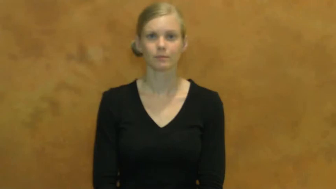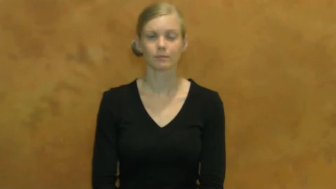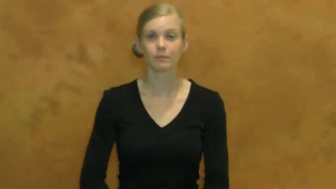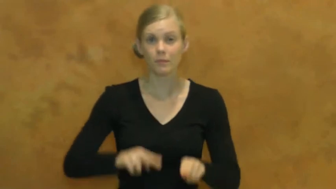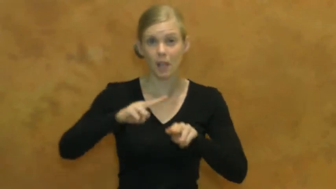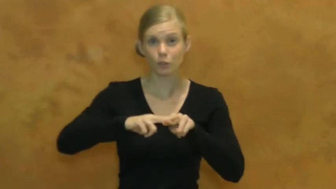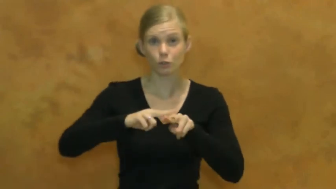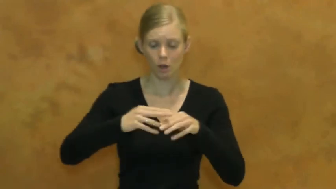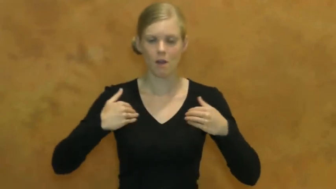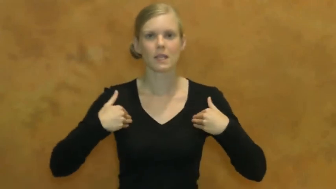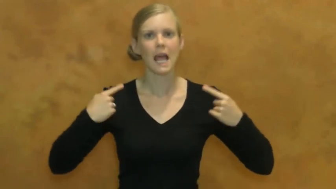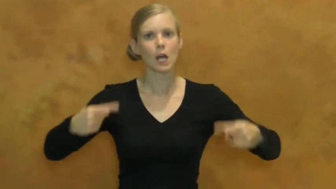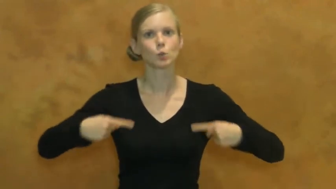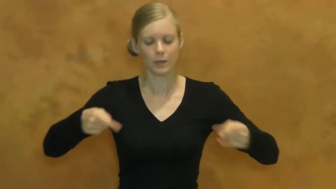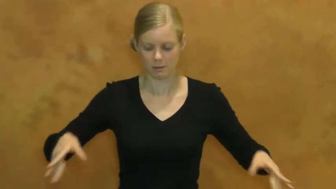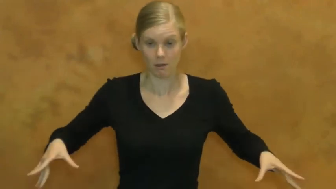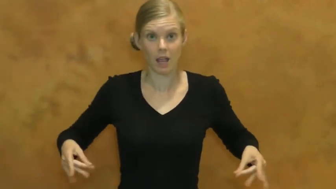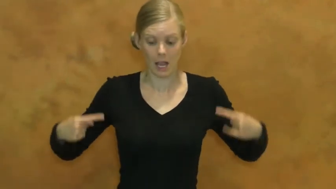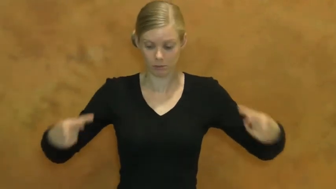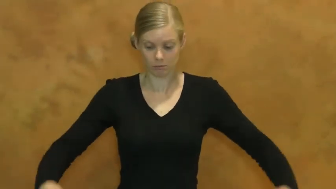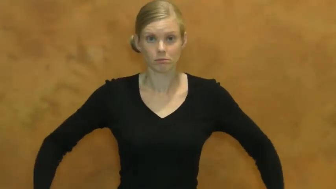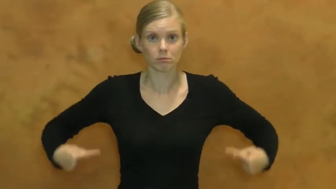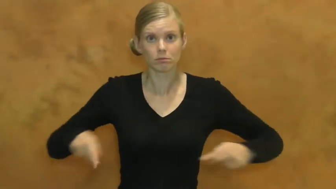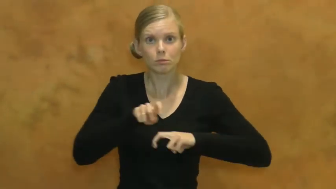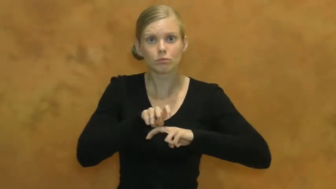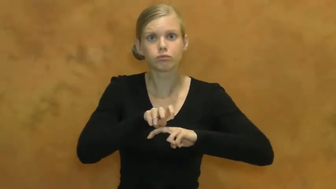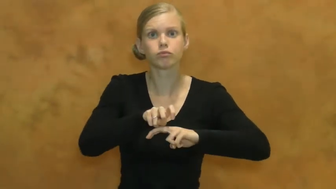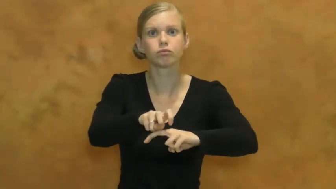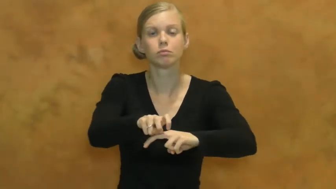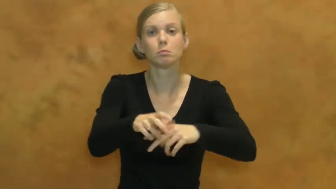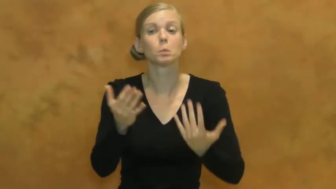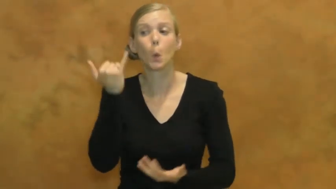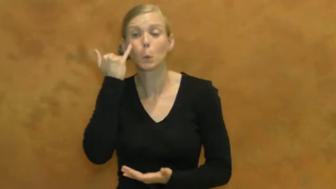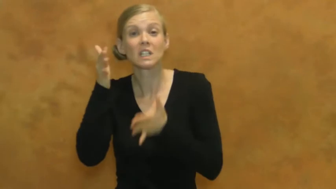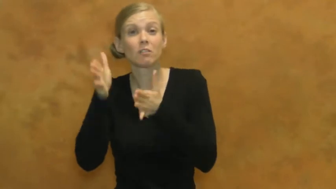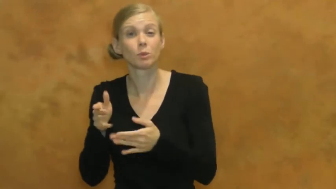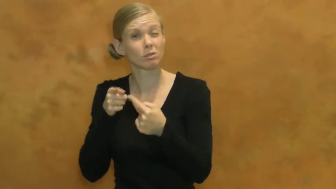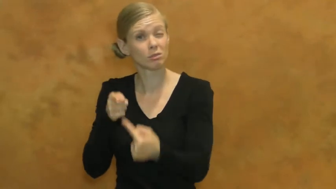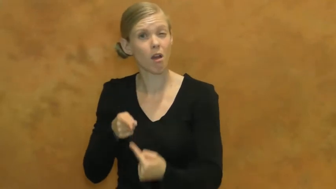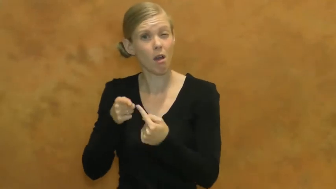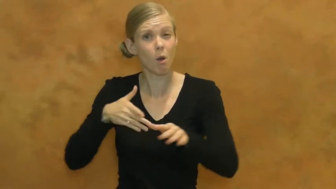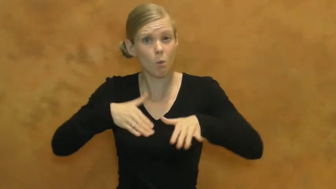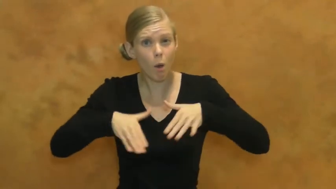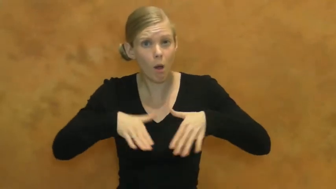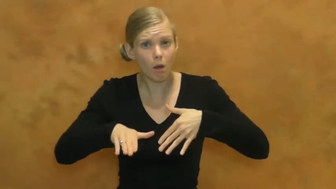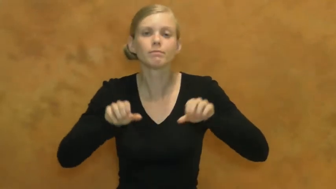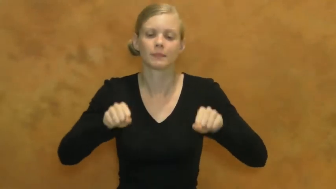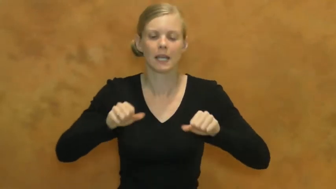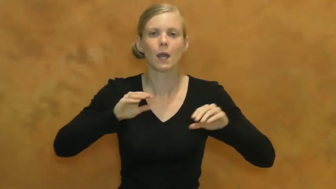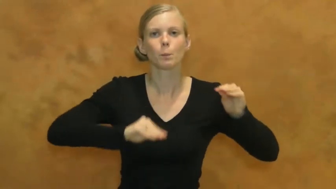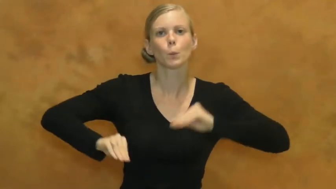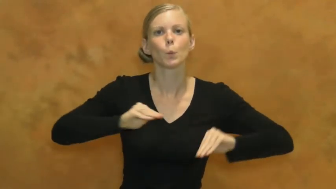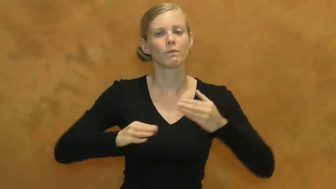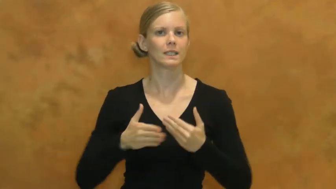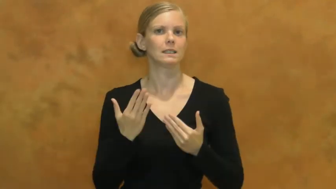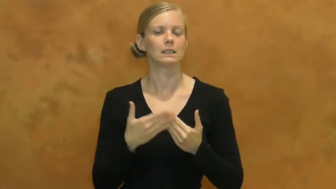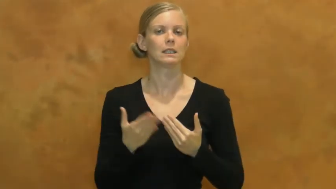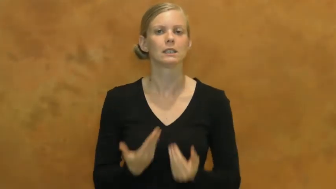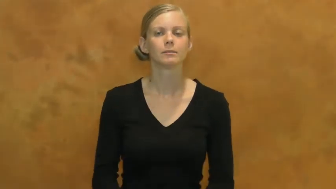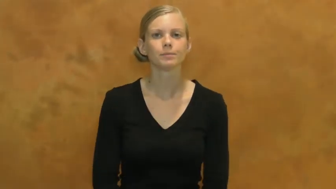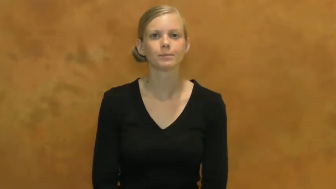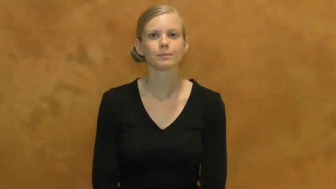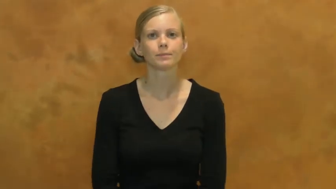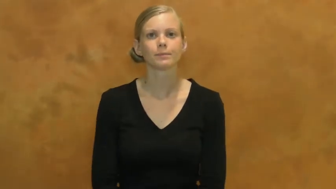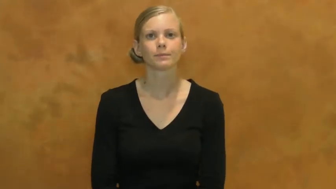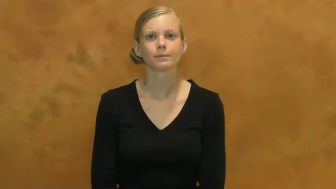wheelchair